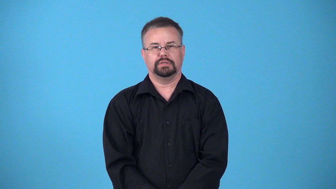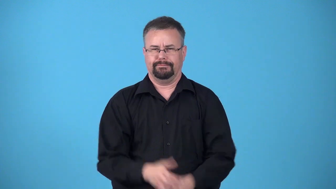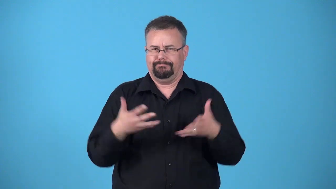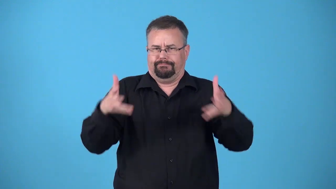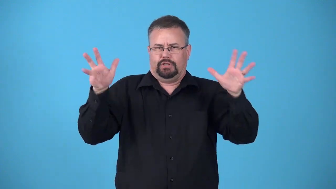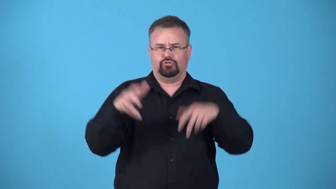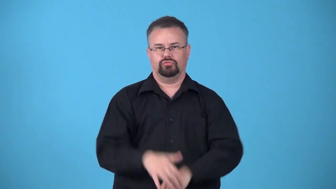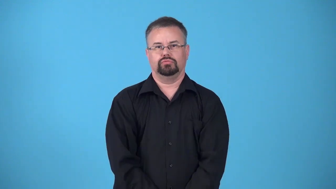knock it off,cut it out